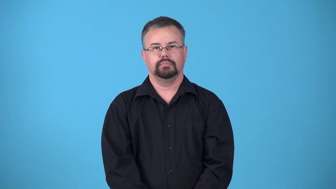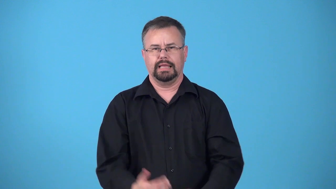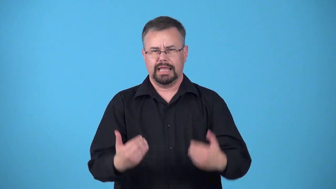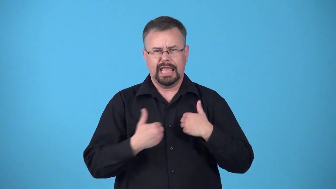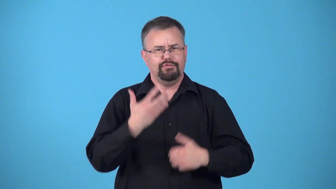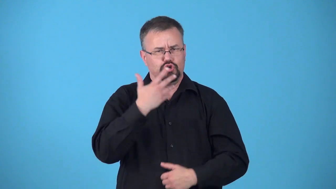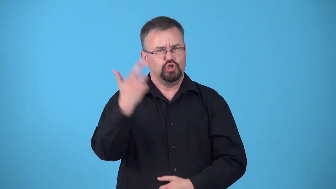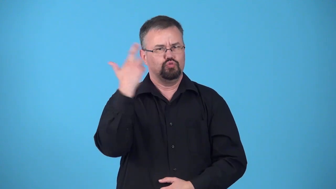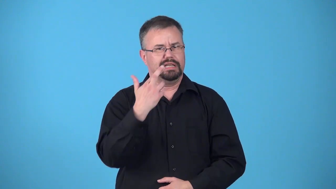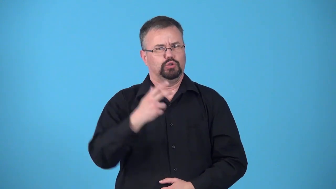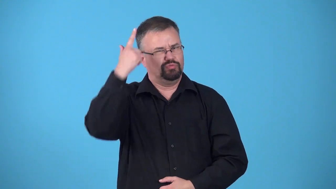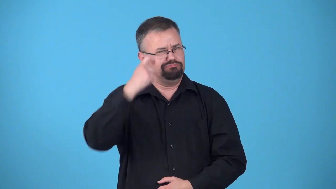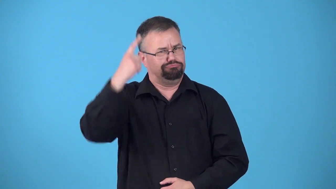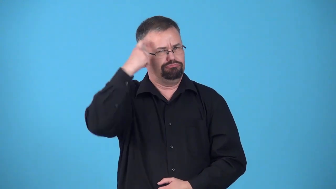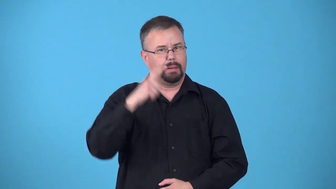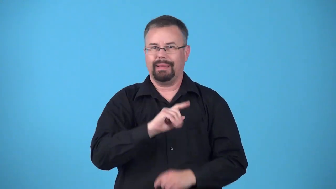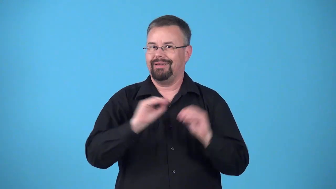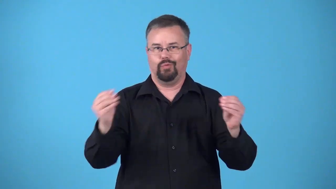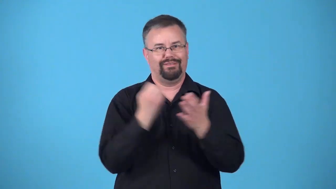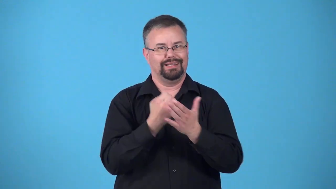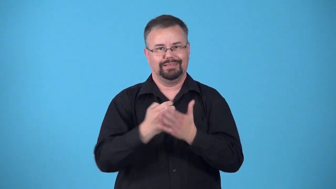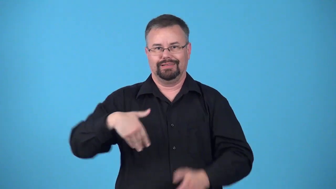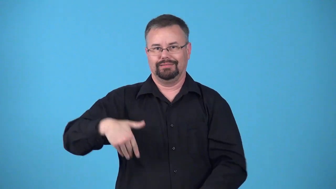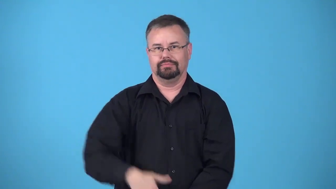no smoke without fire